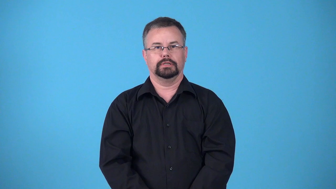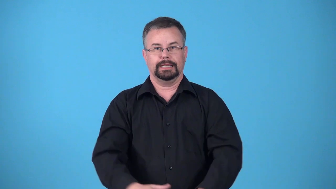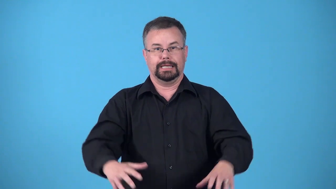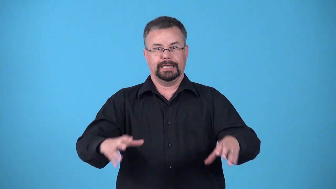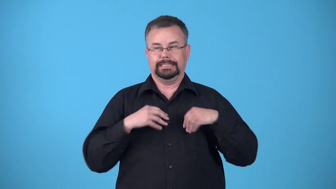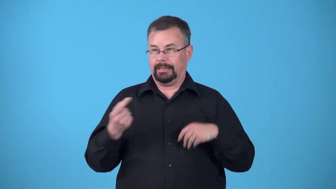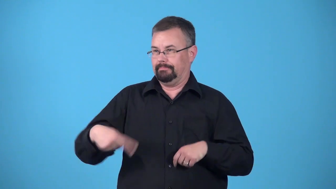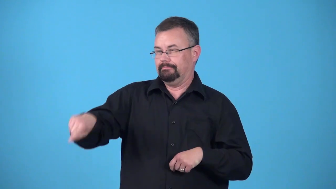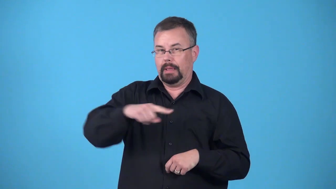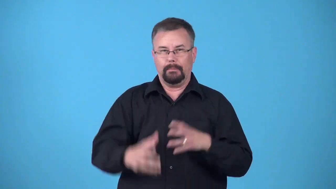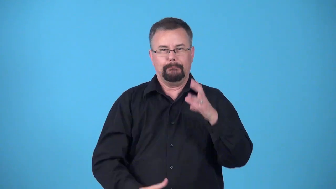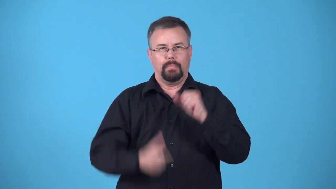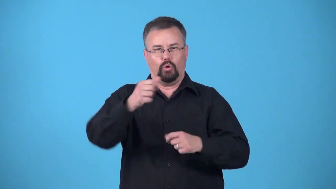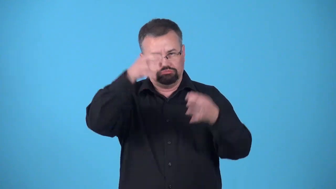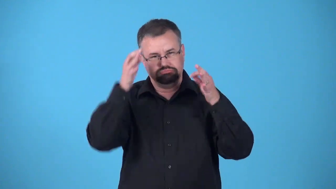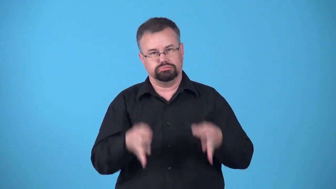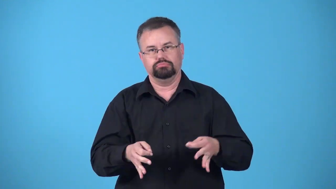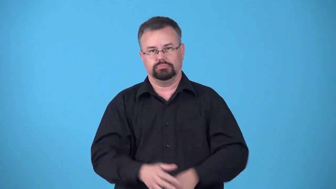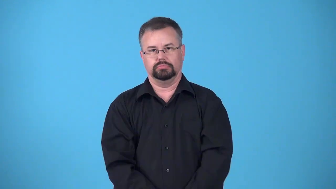ride with the tide